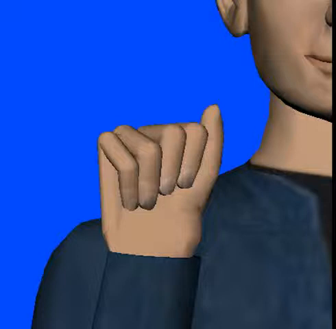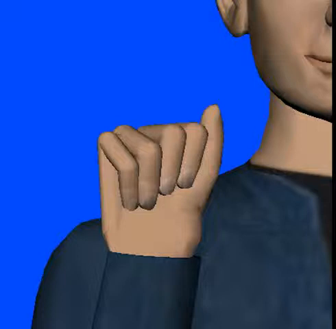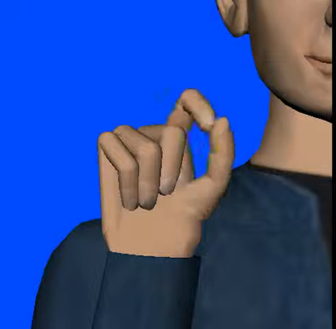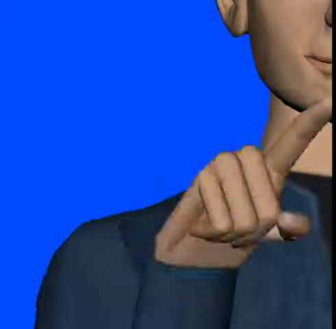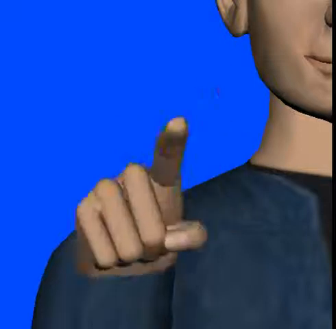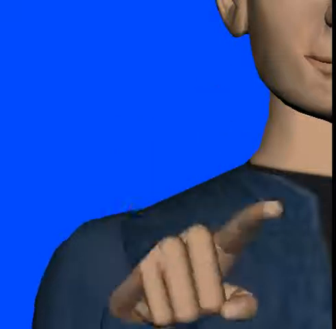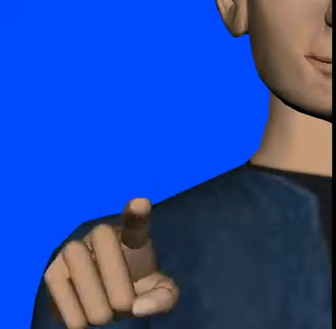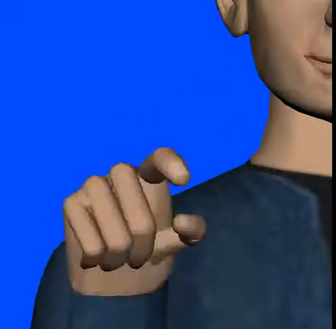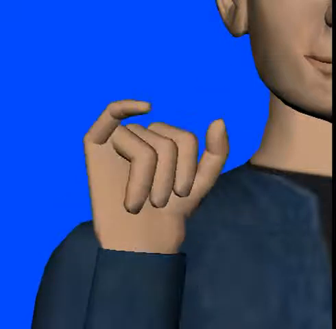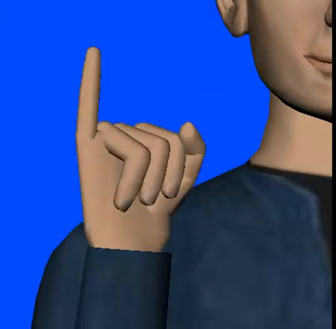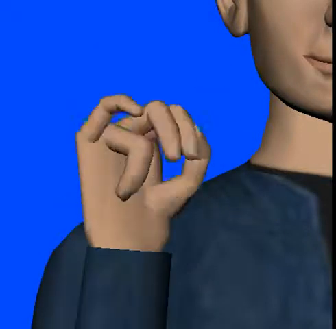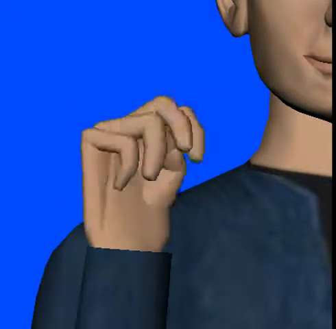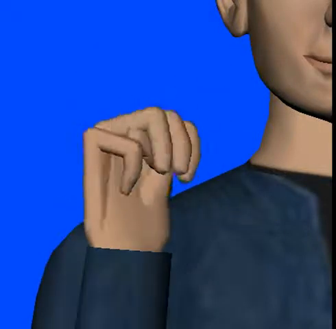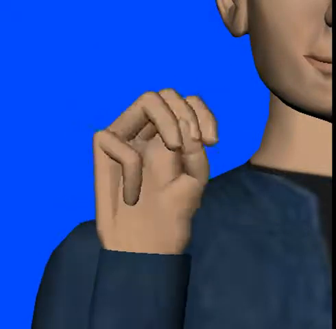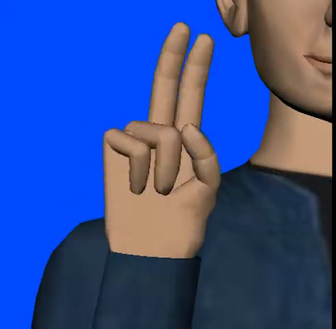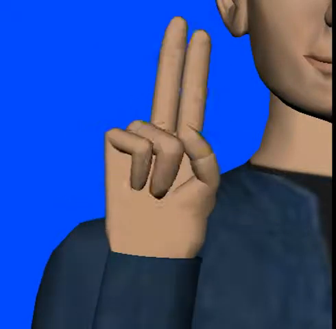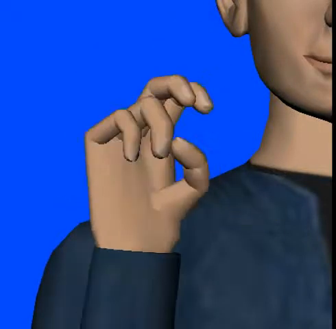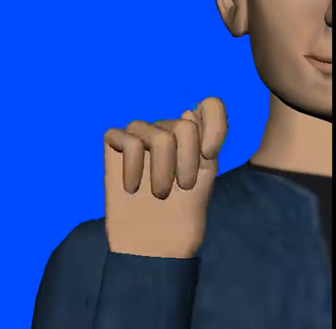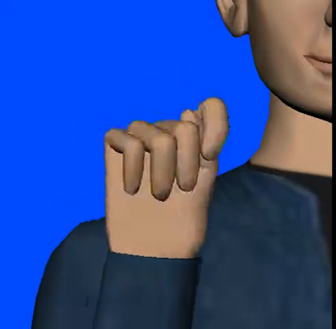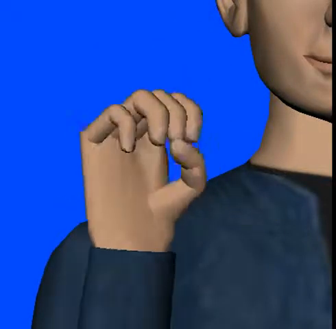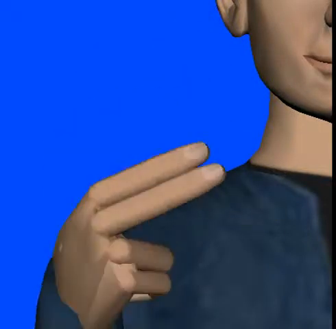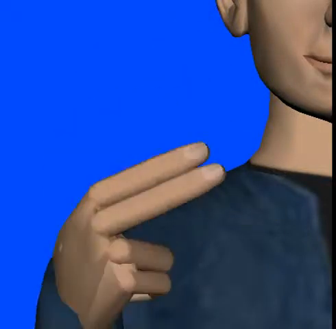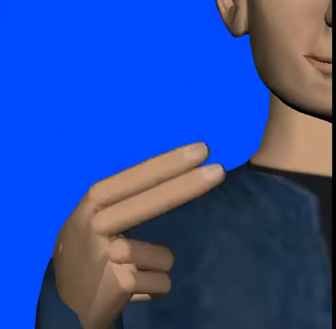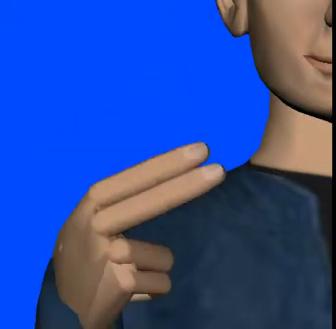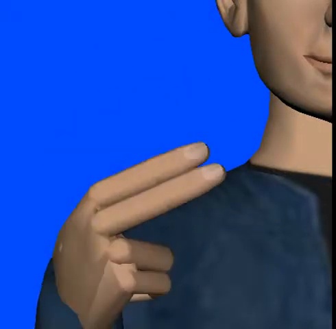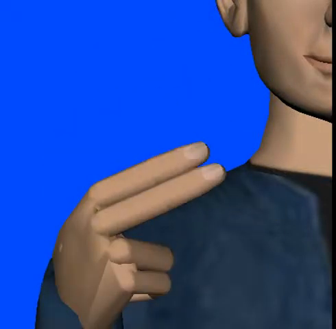azimuth